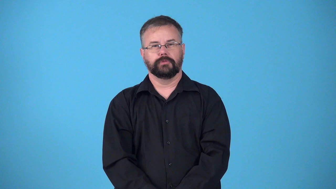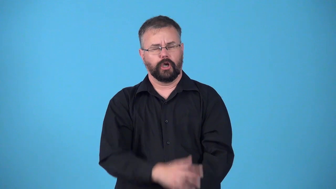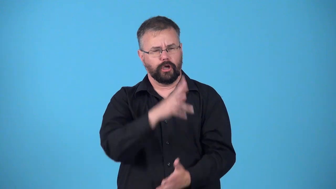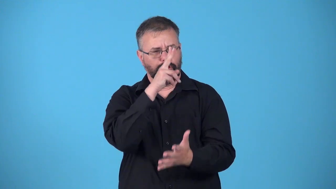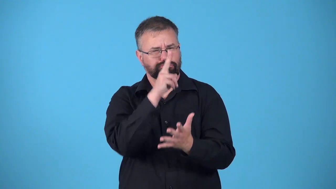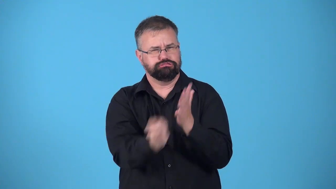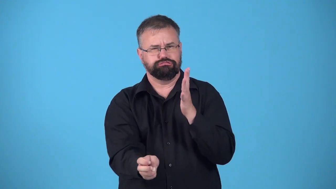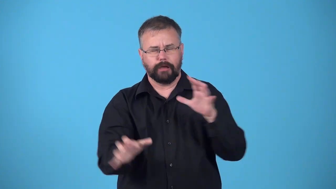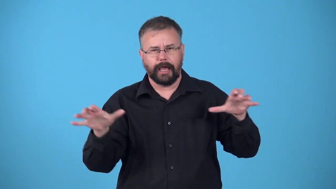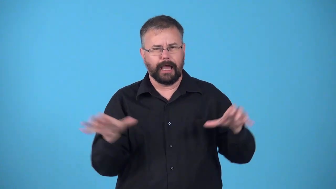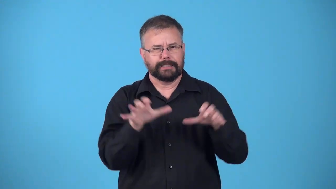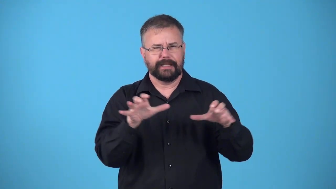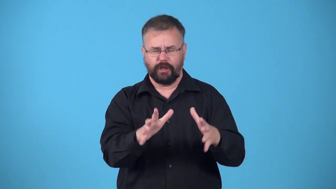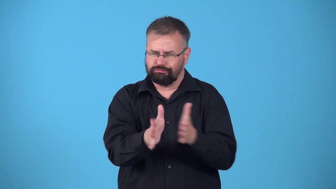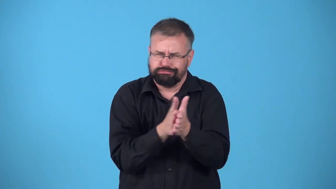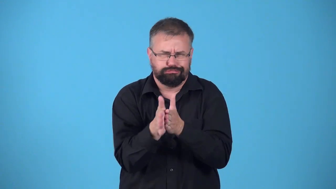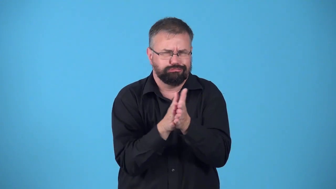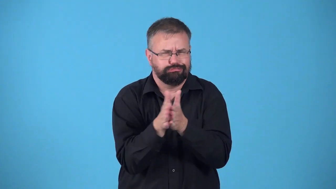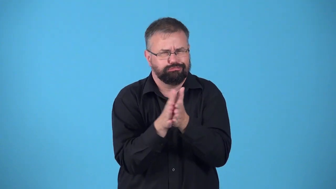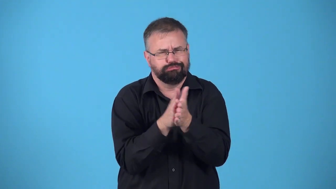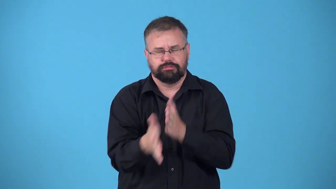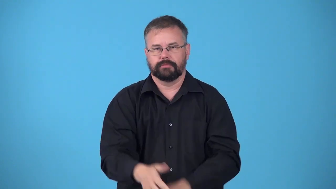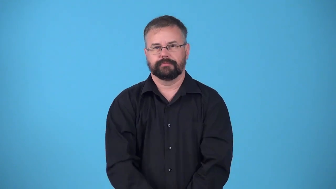dive in